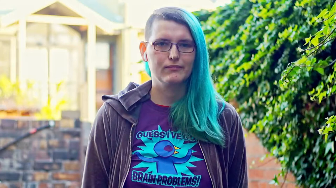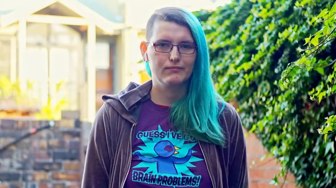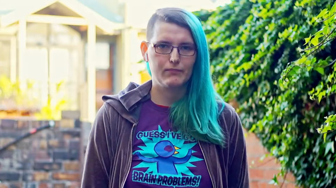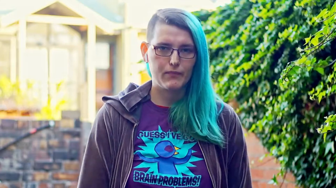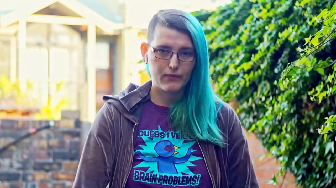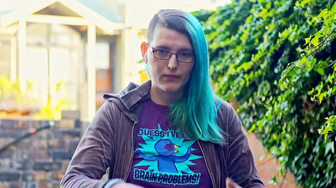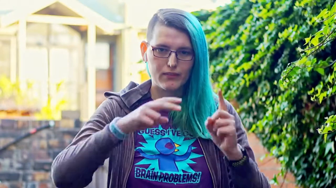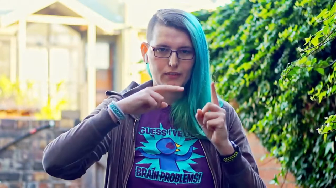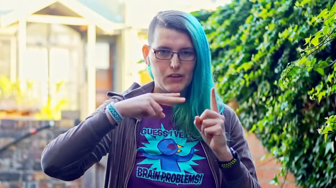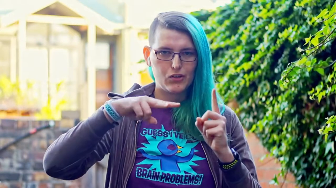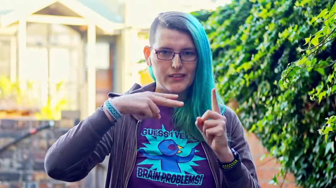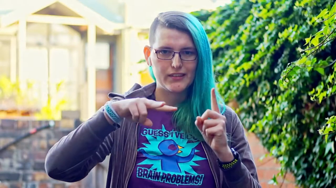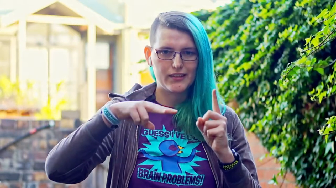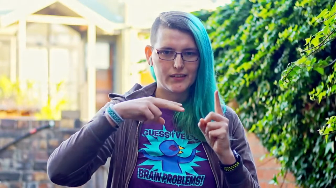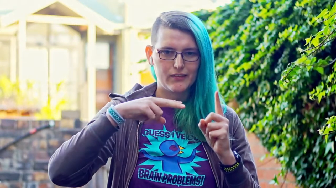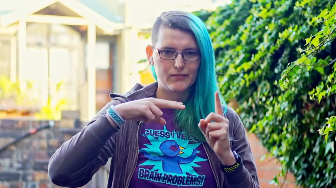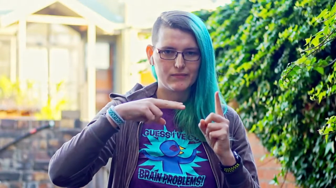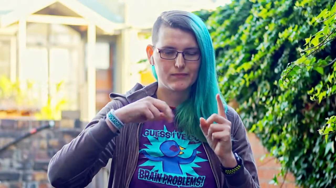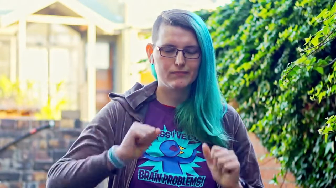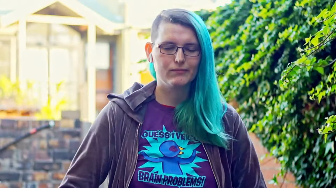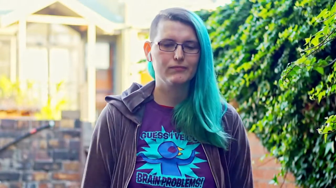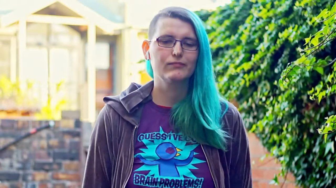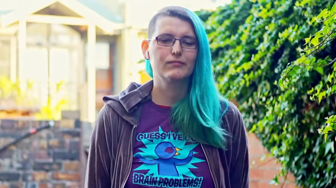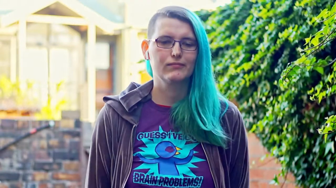Autism, Autistic